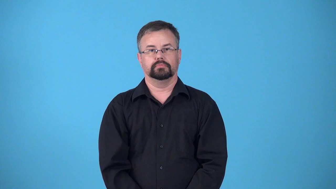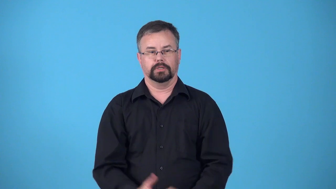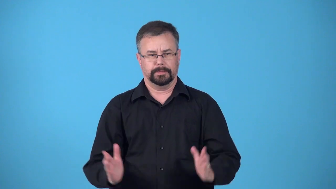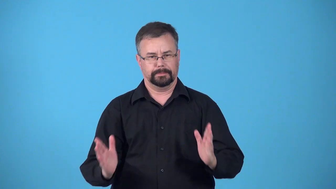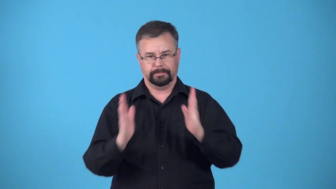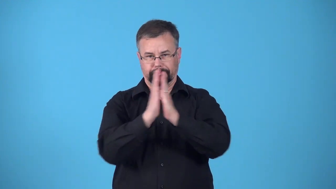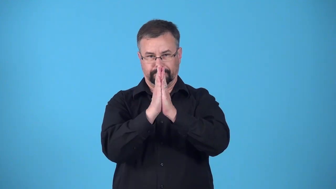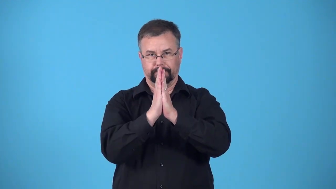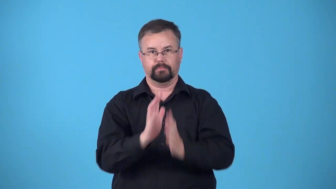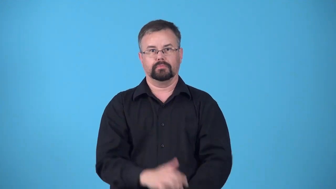butt up against-touch